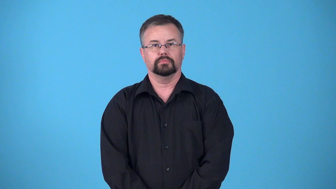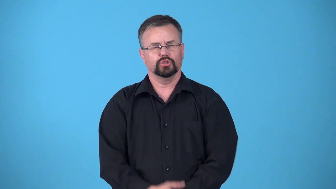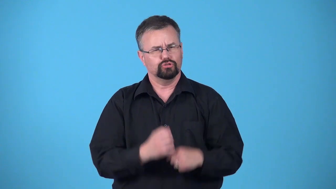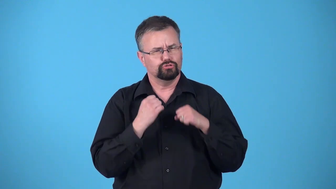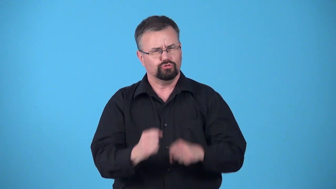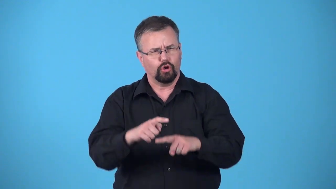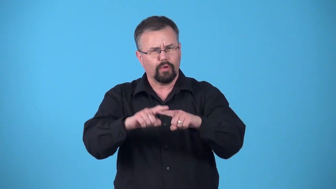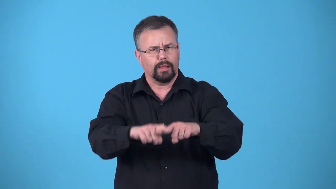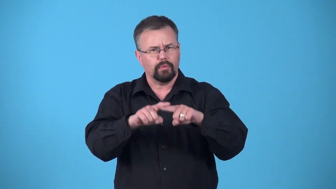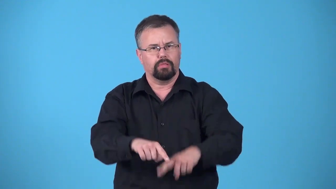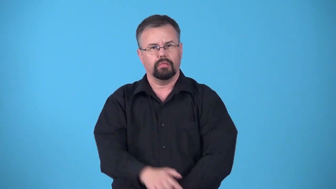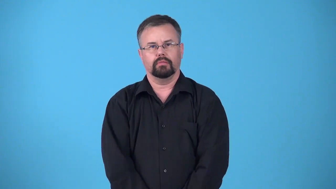solid as a rock,the rock of gibraltar